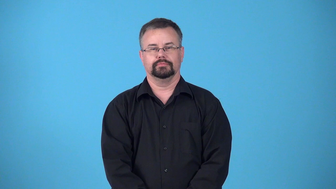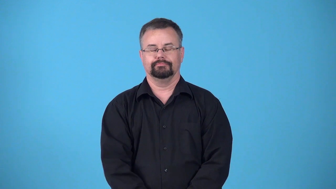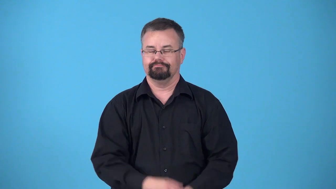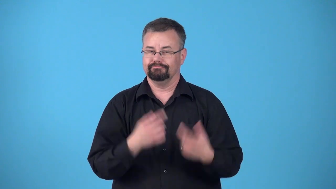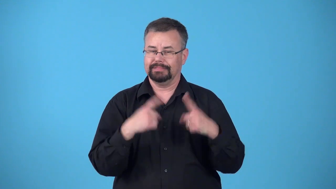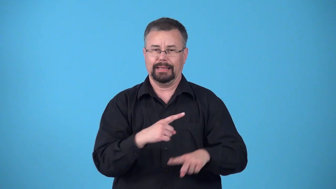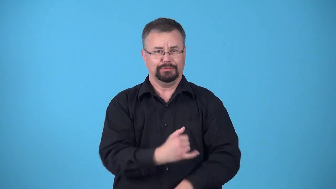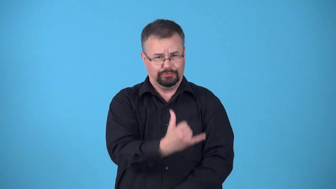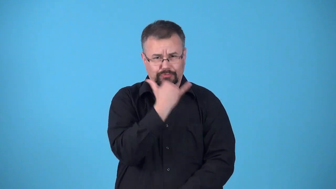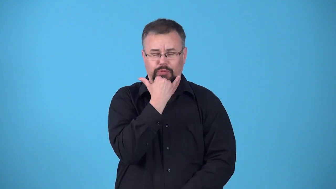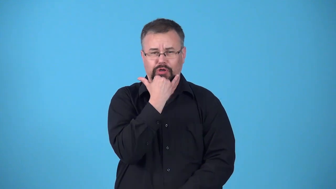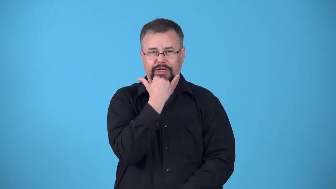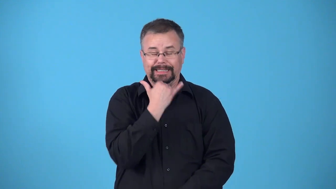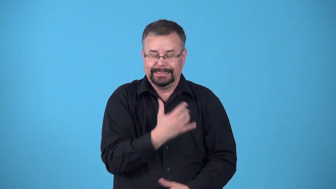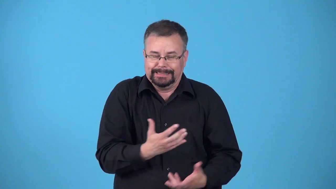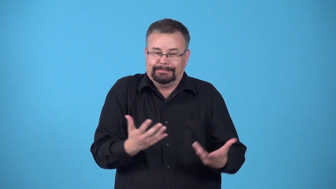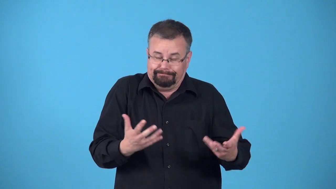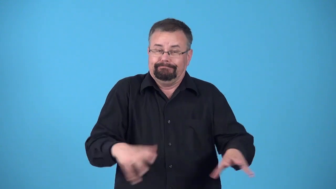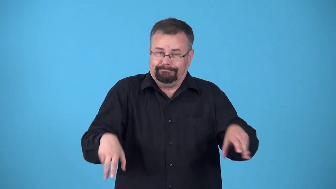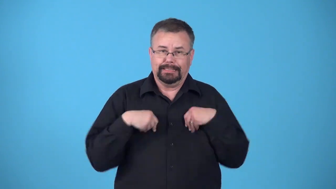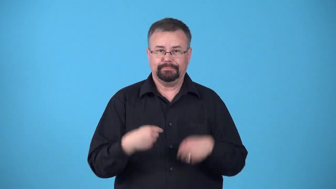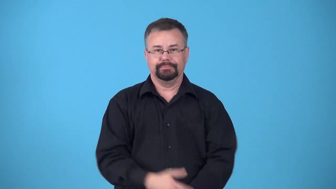so it goes